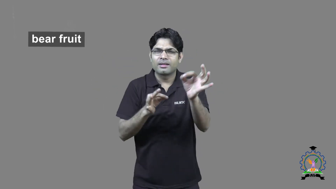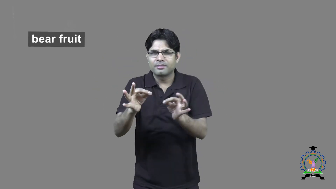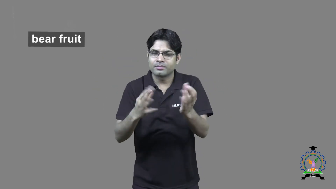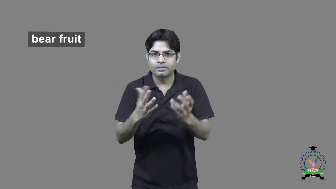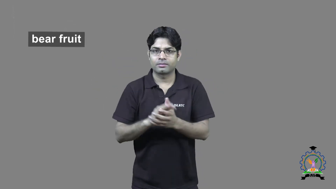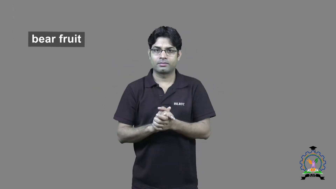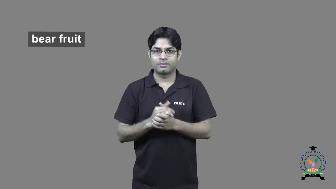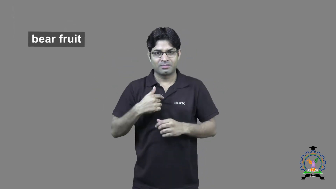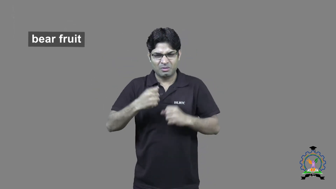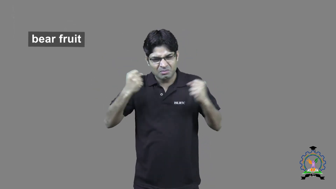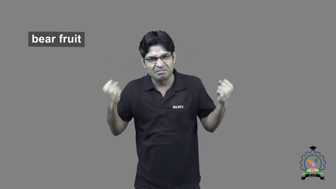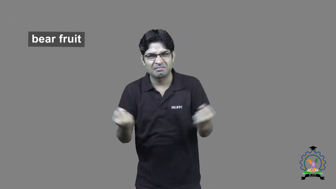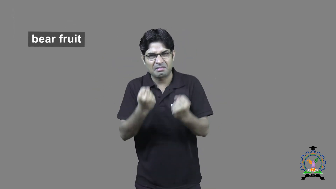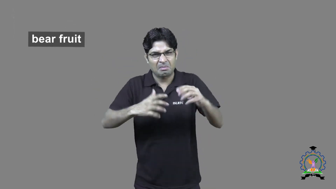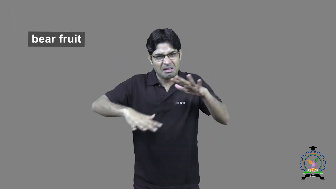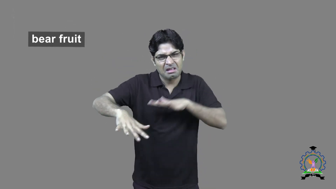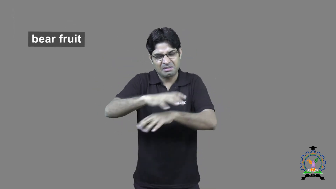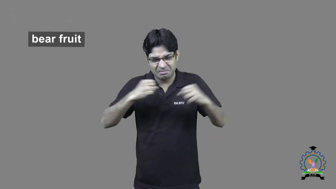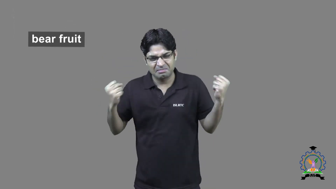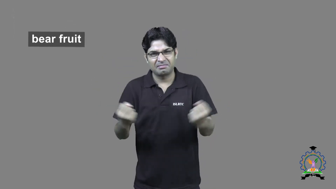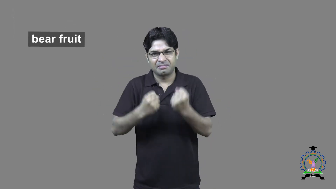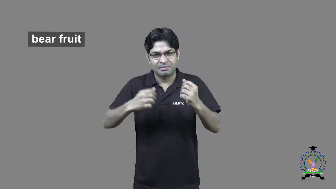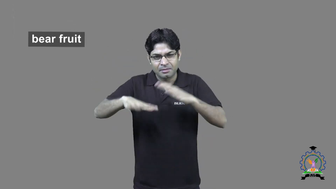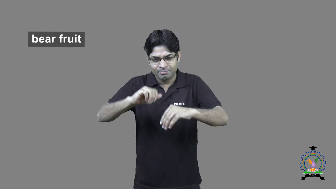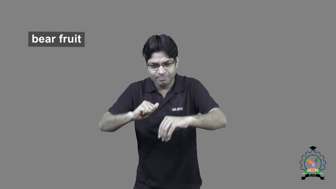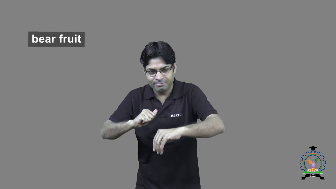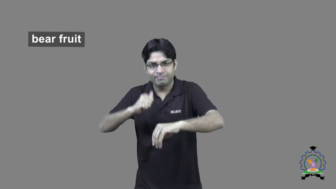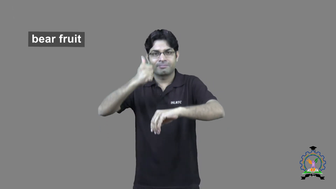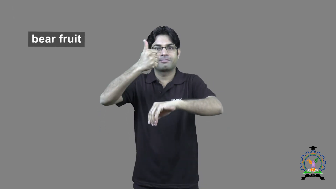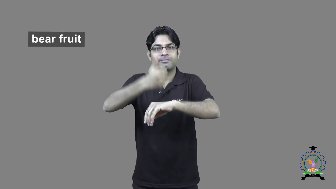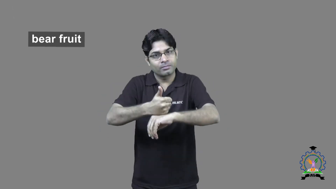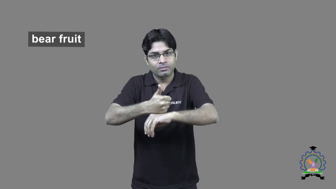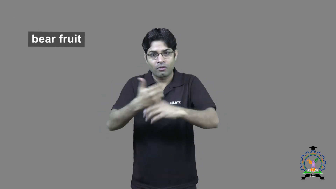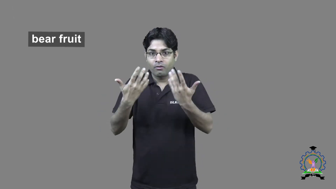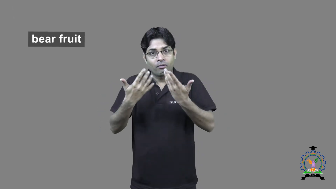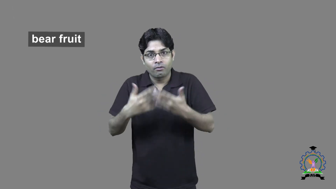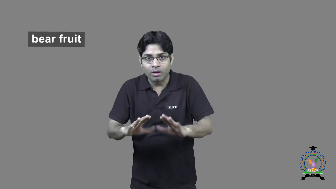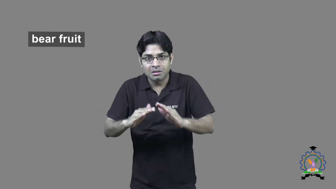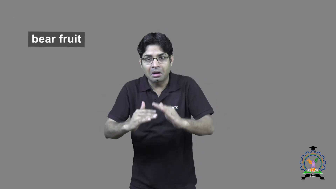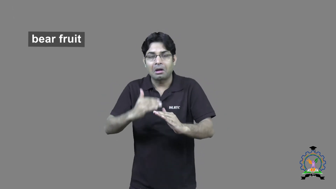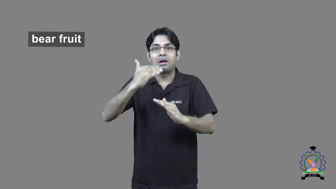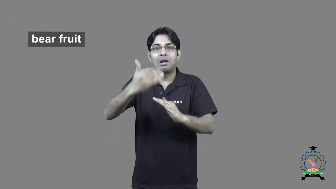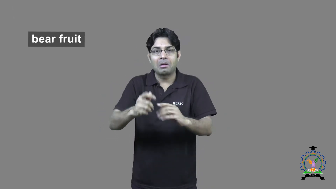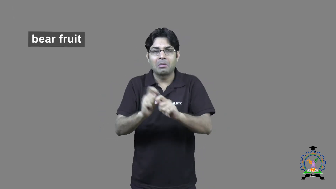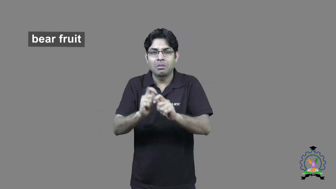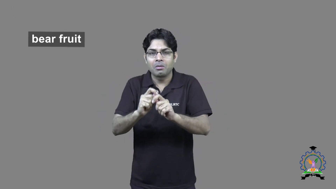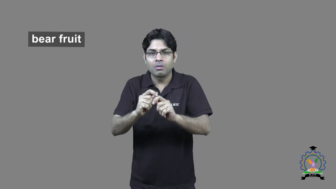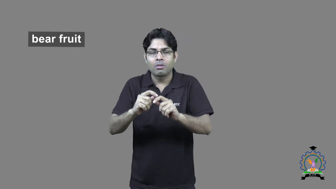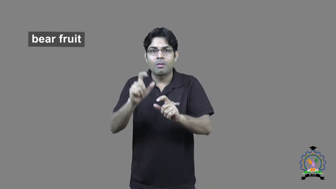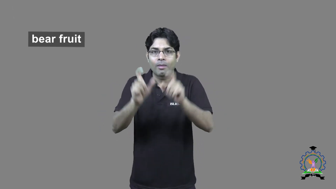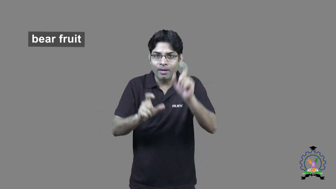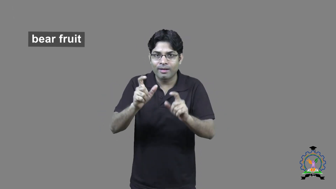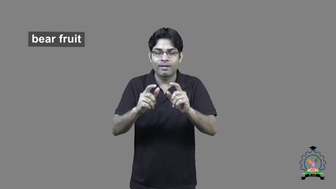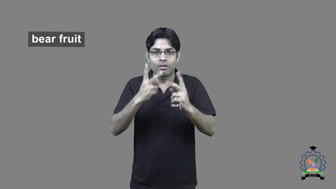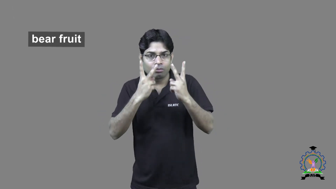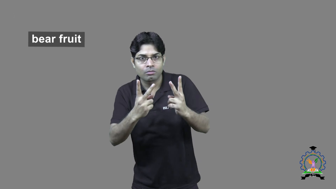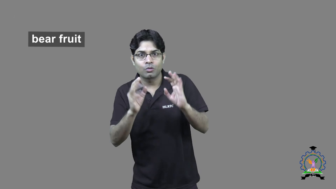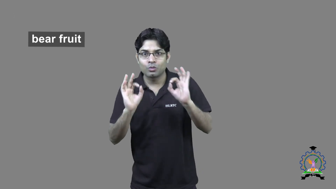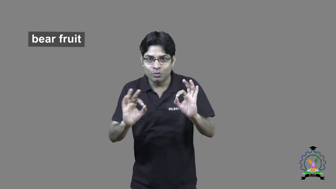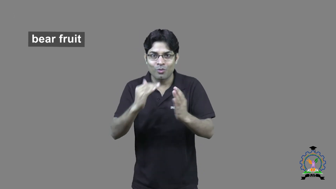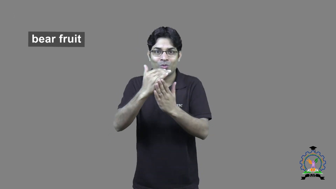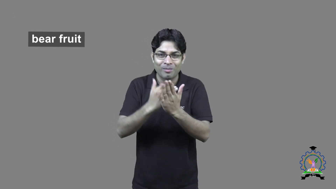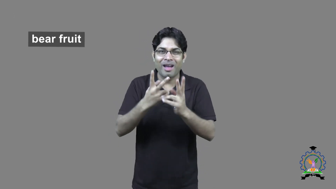bear fruit